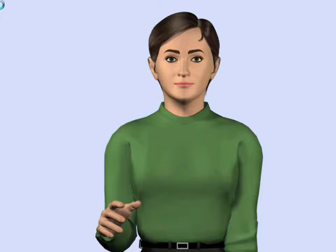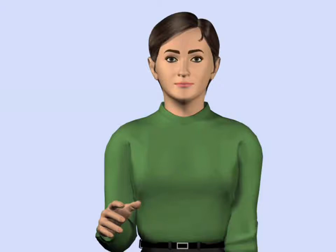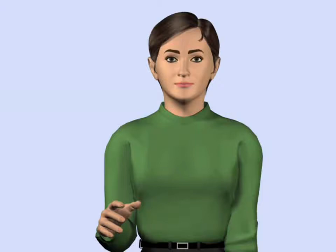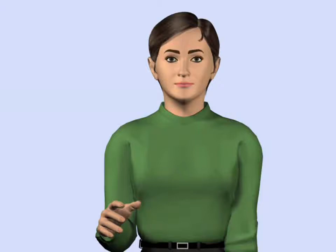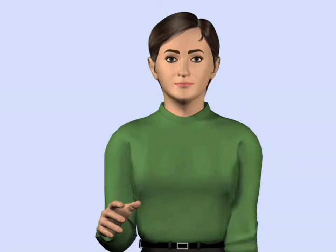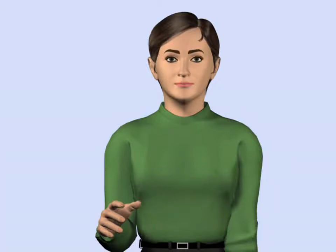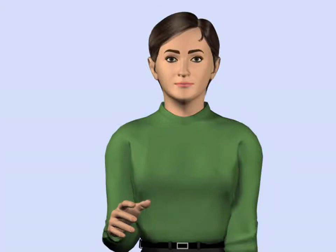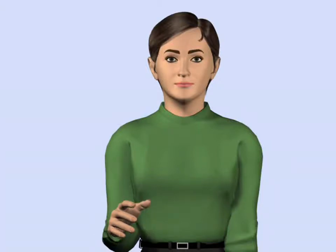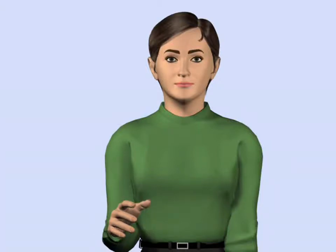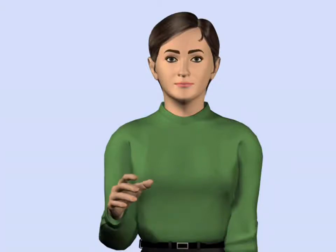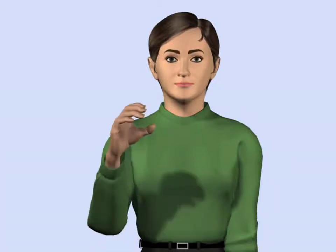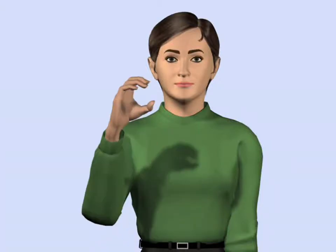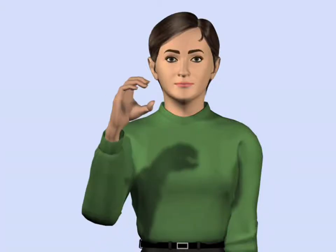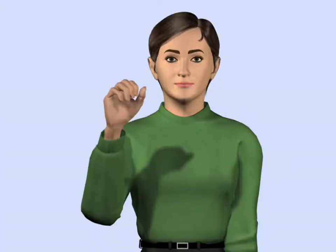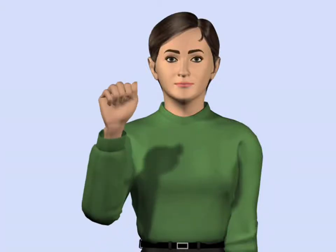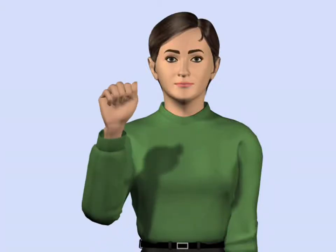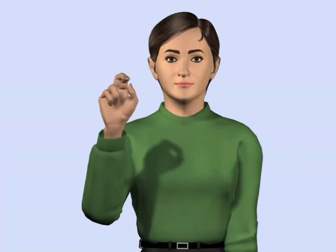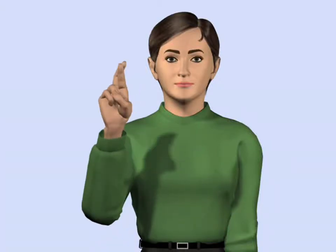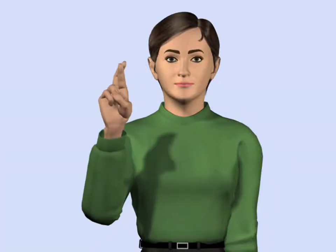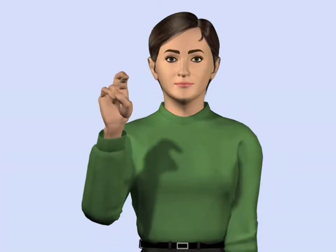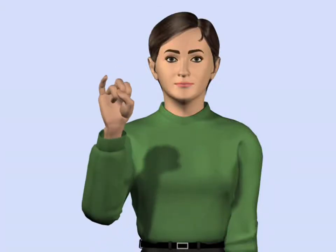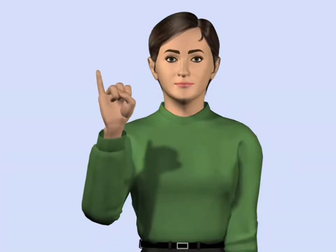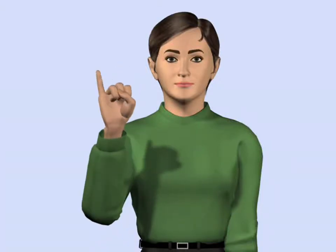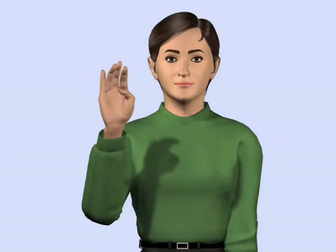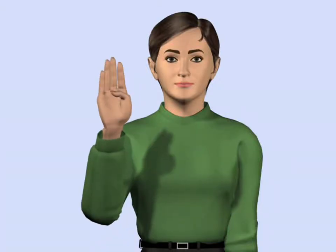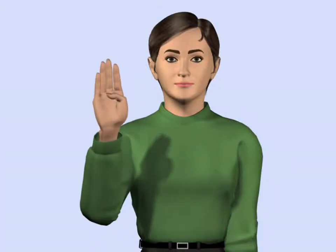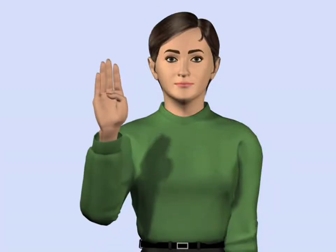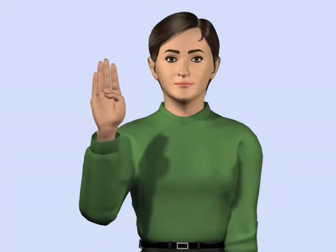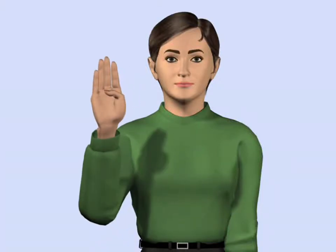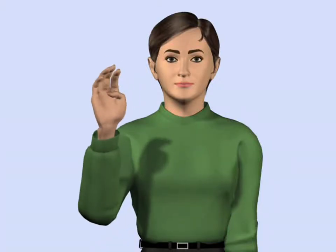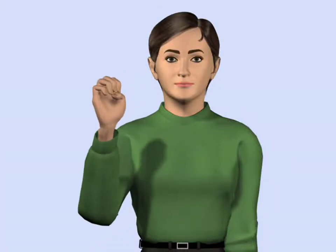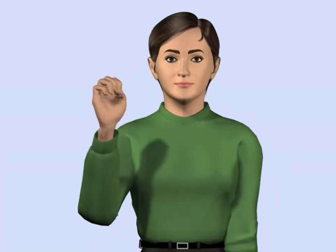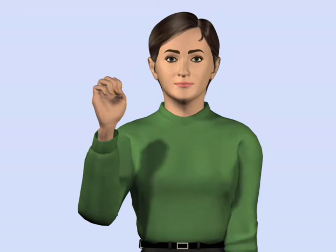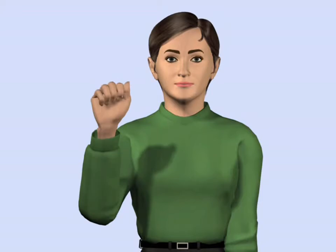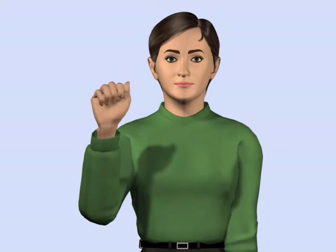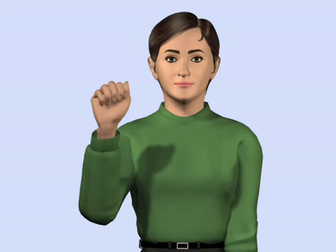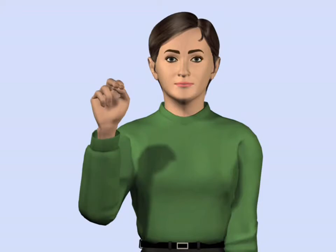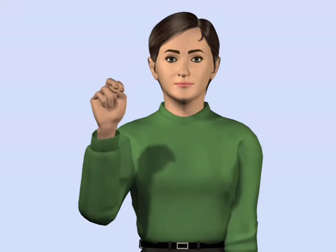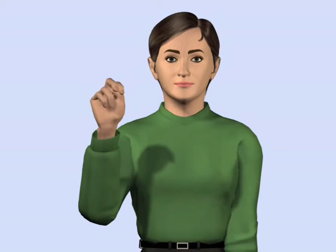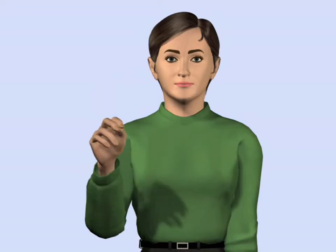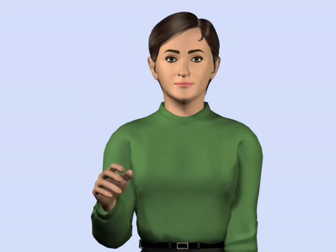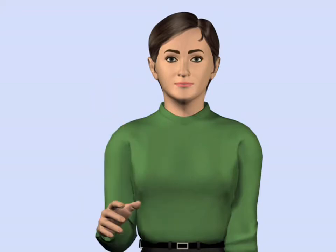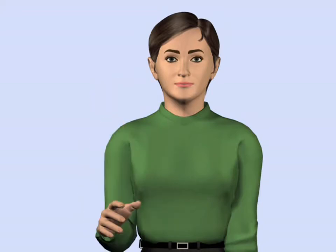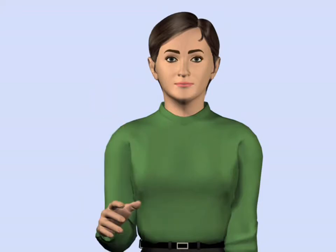caribbean